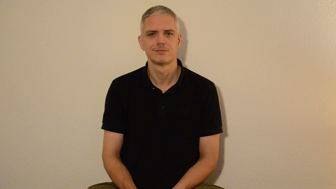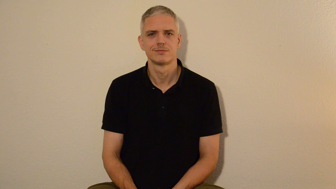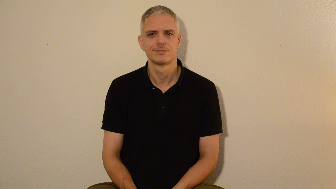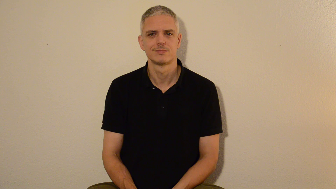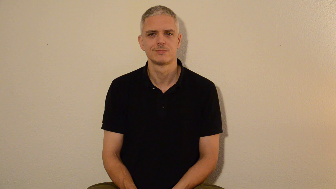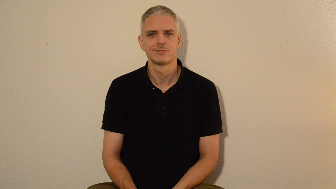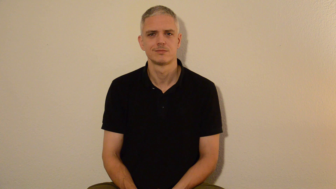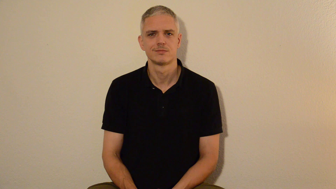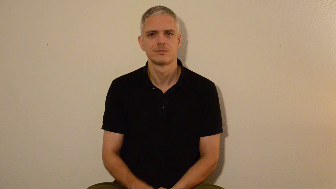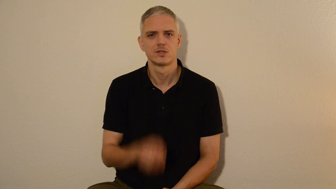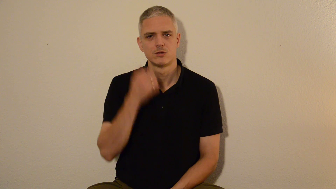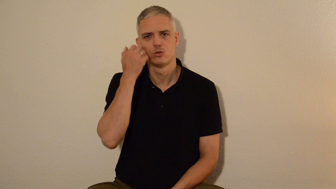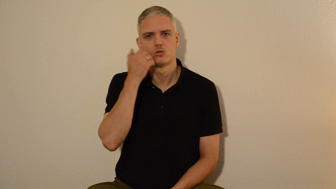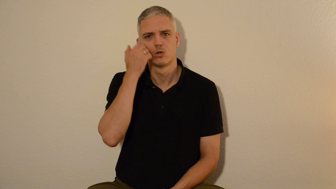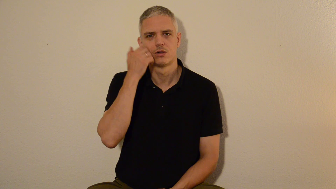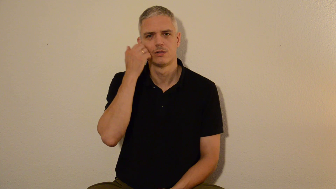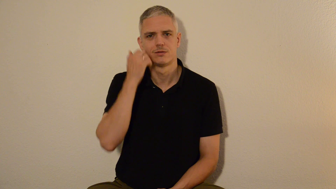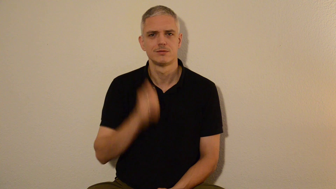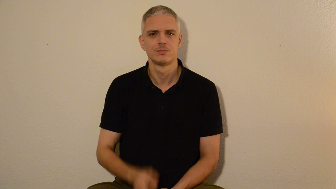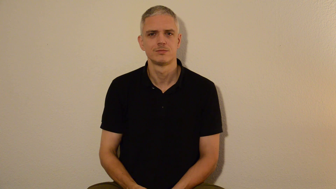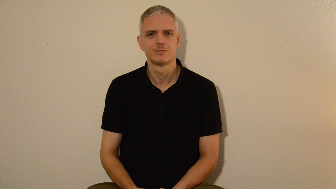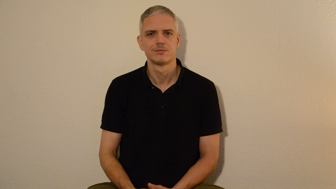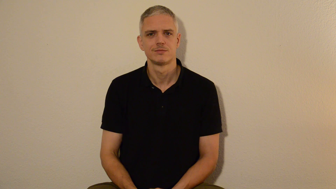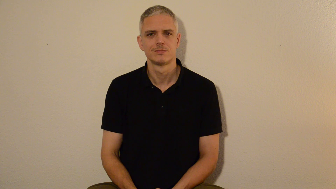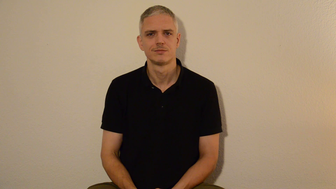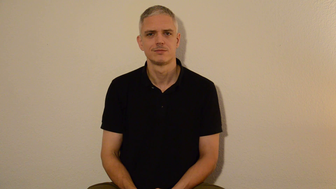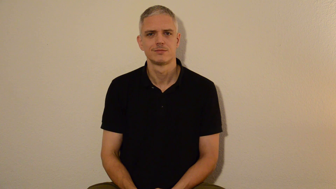pink